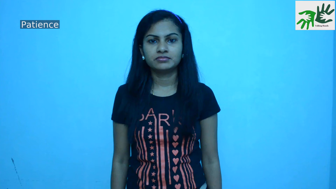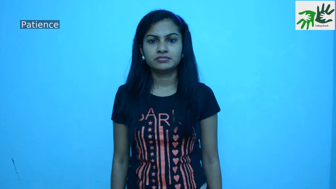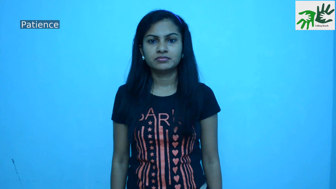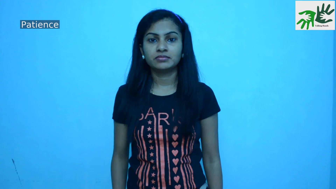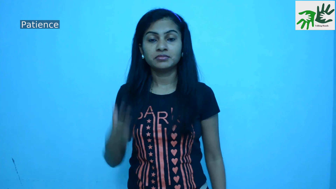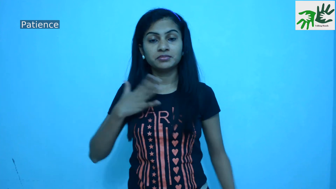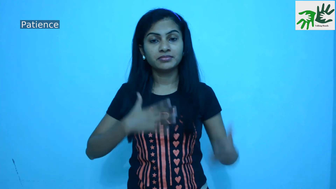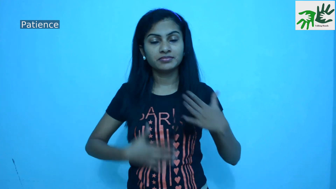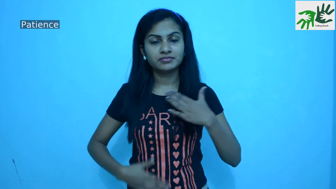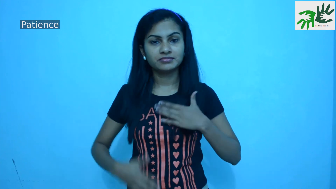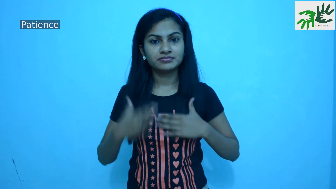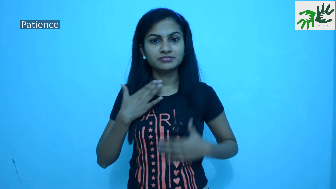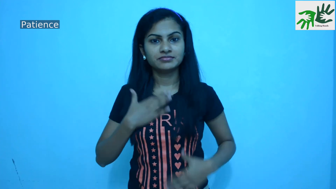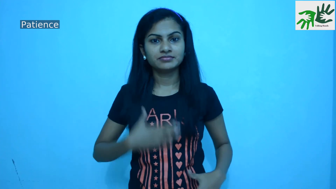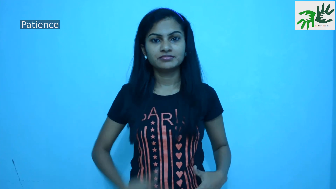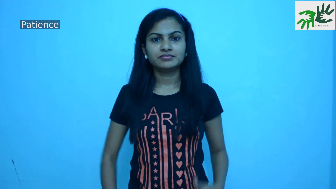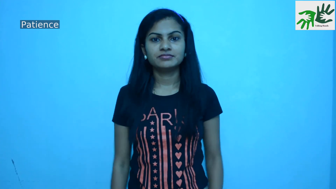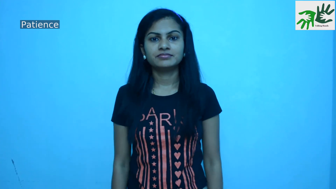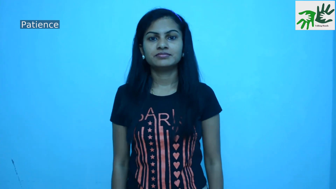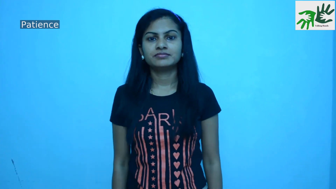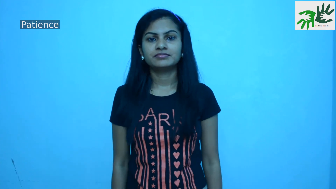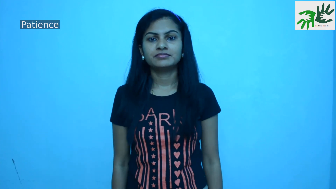Patience